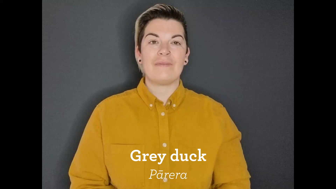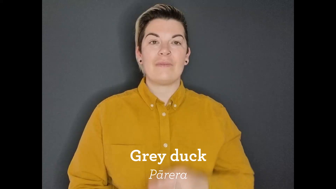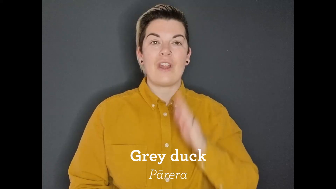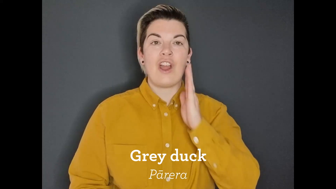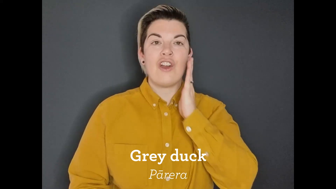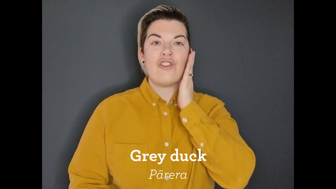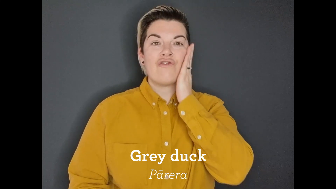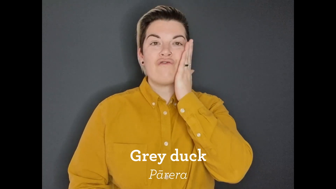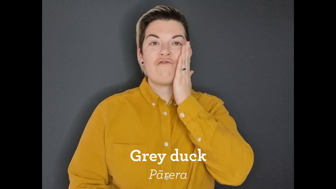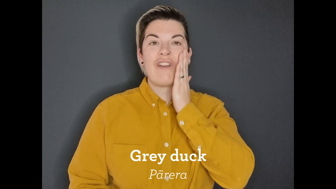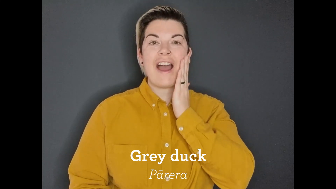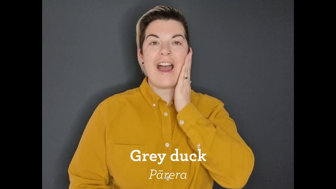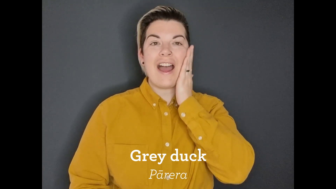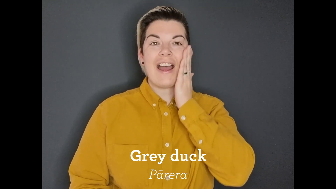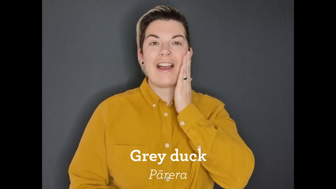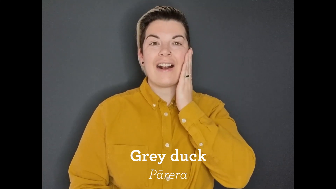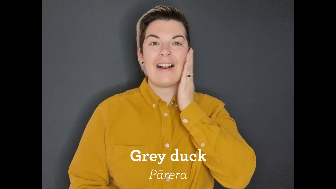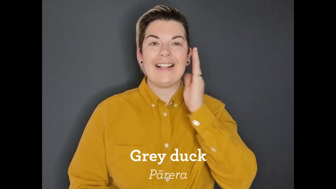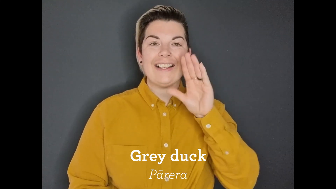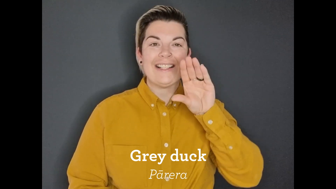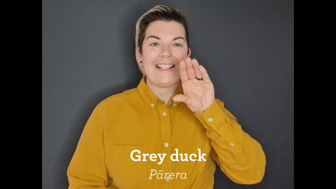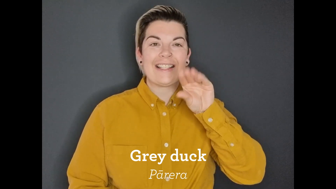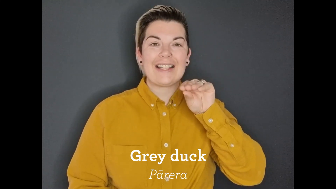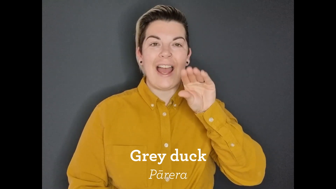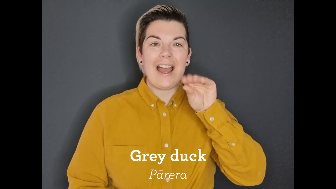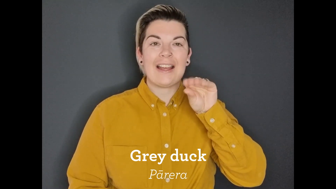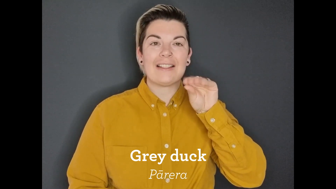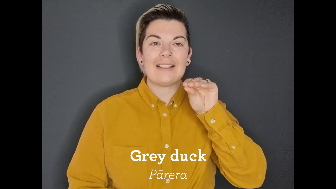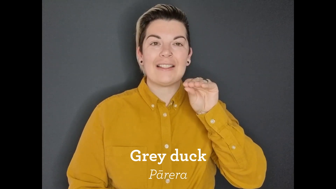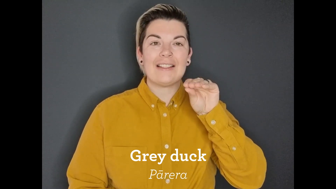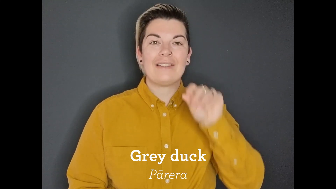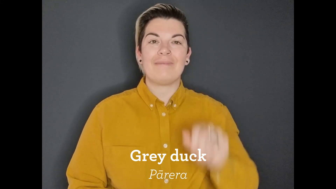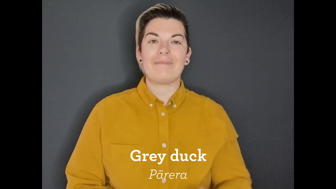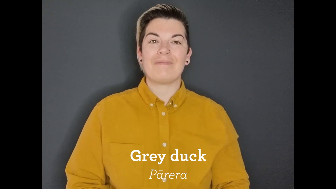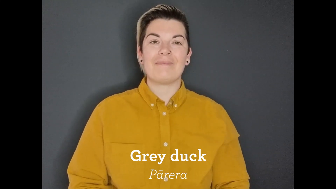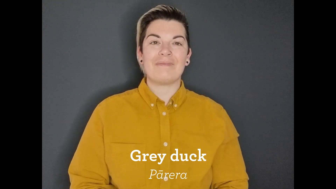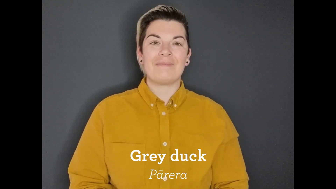grey duck